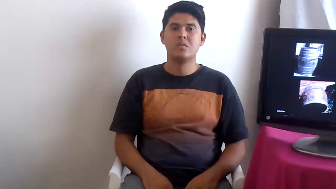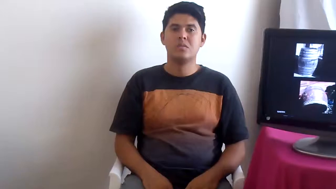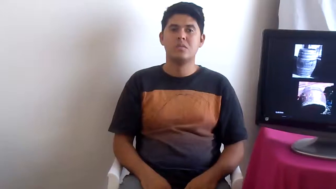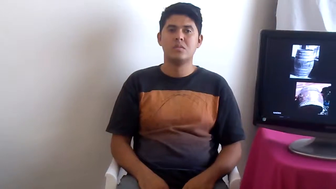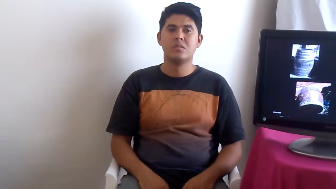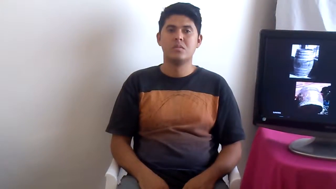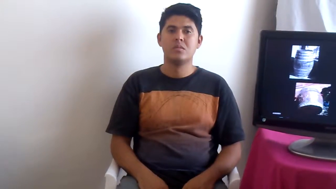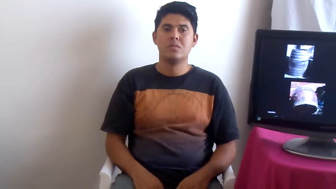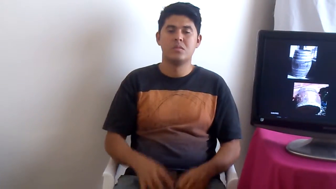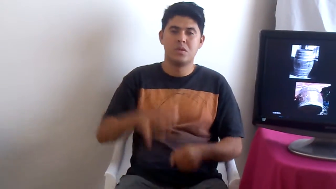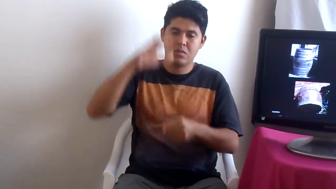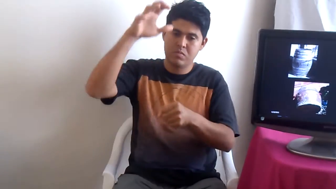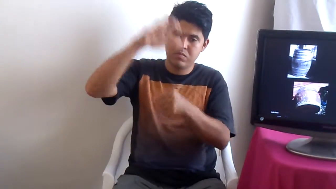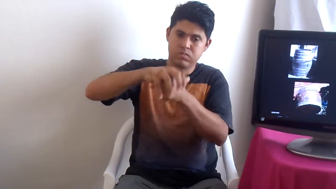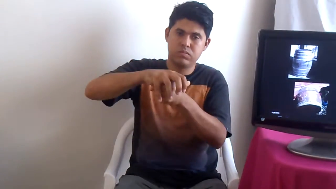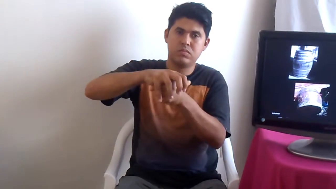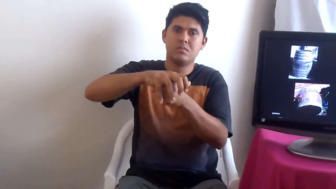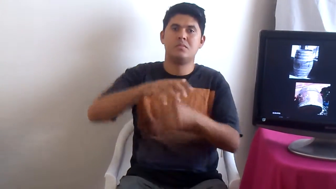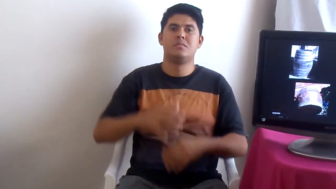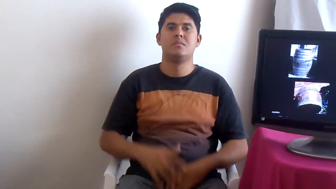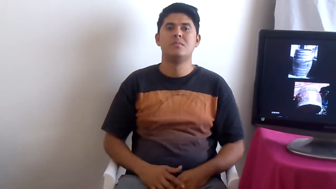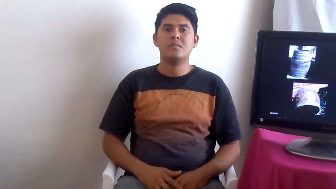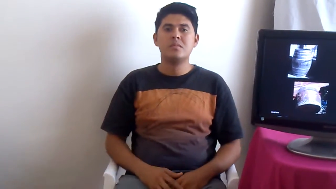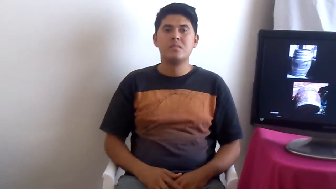barrel